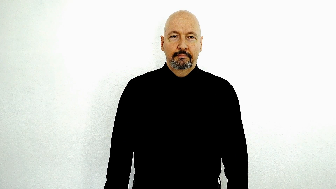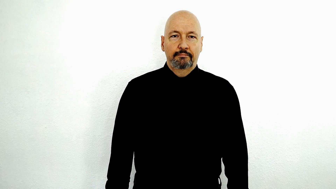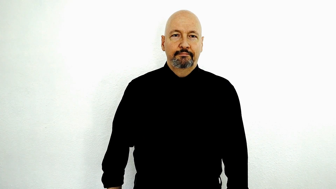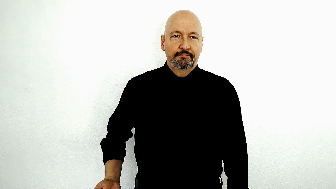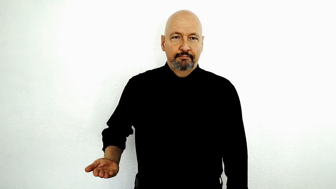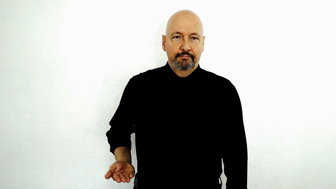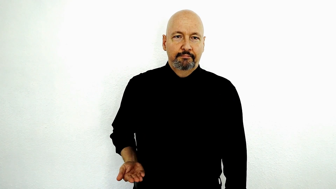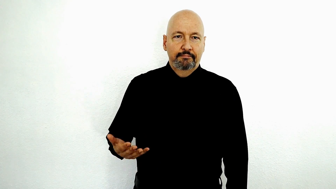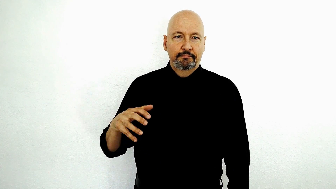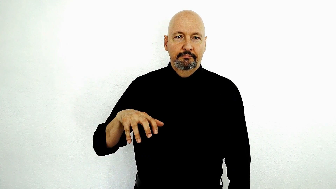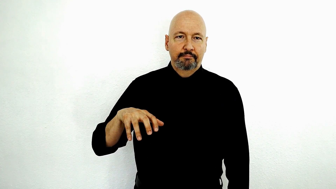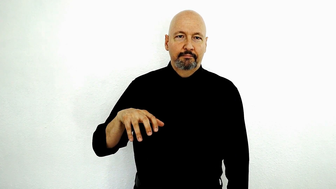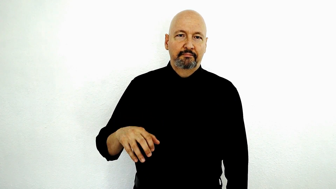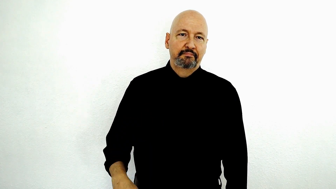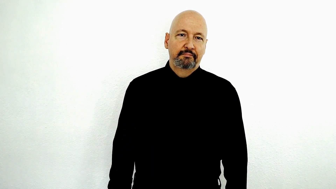Bangladesh